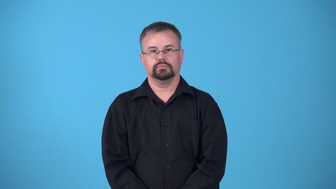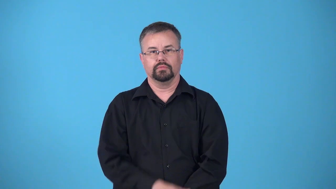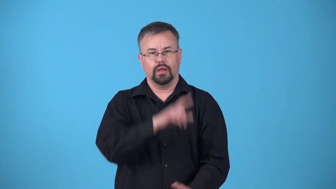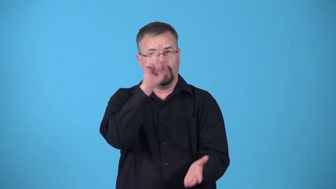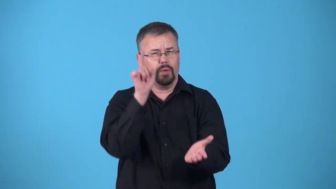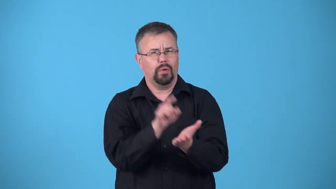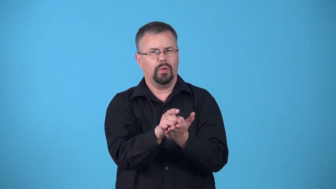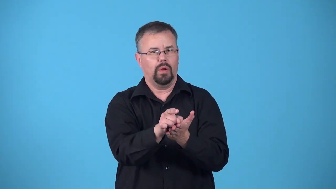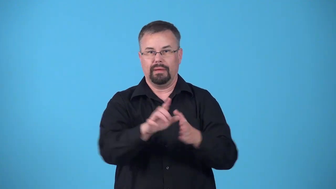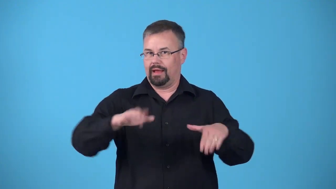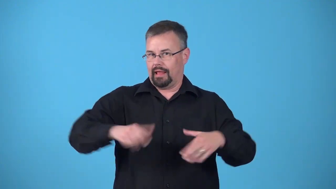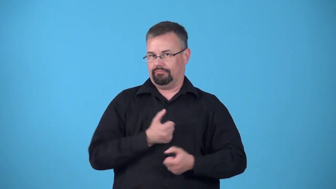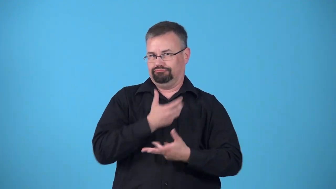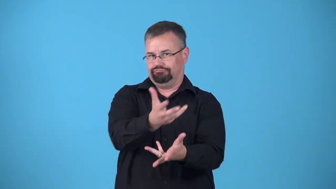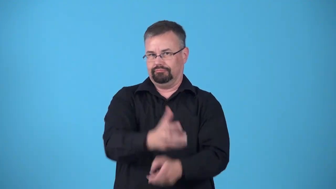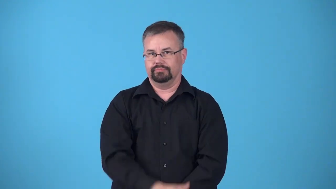hold the torch